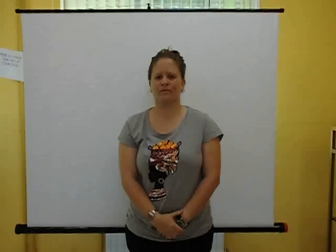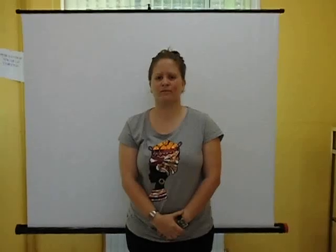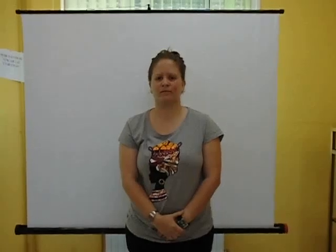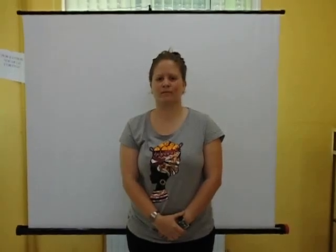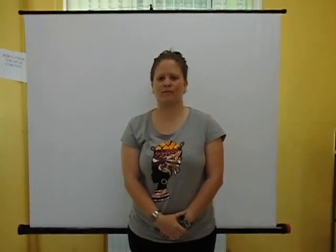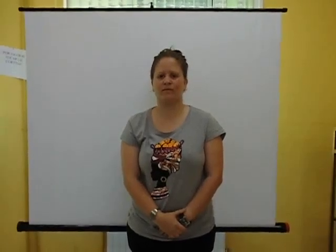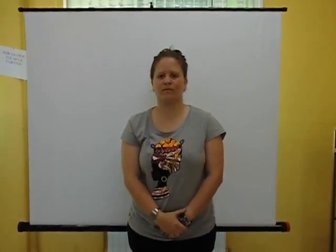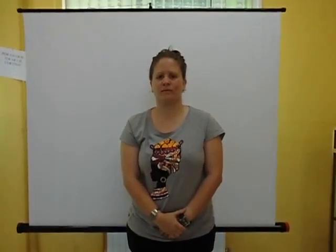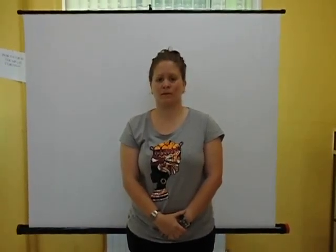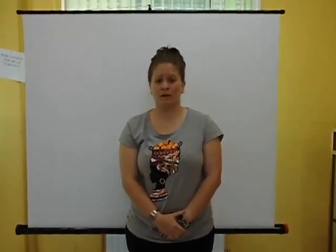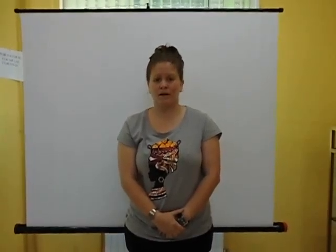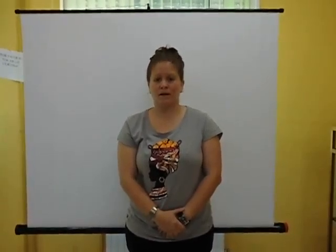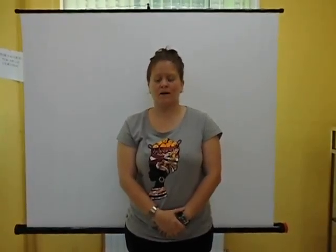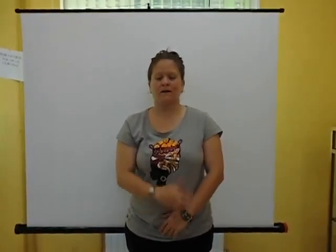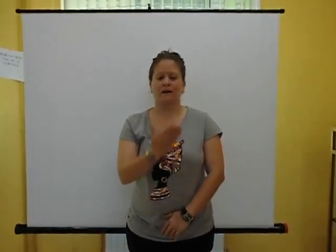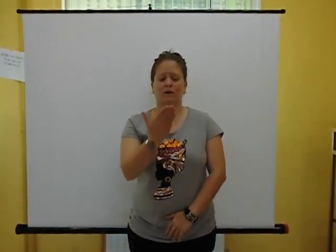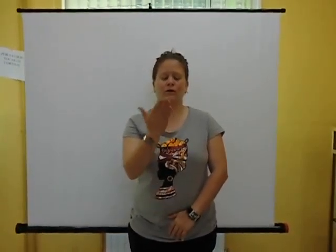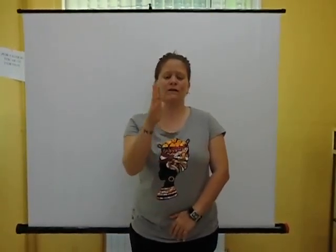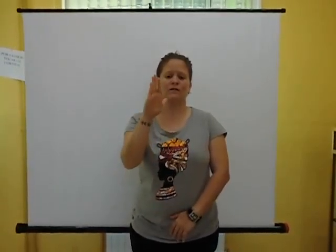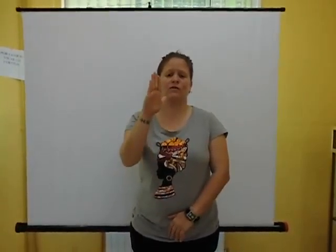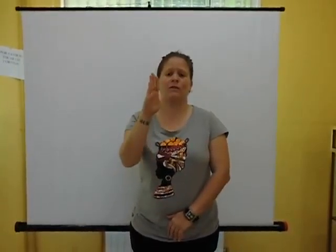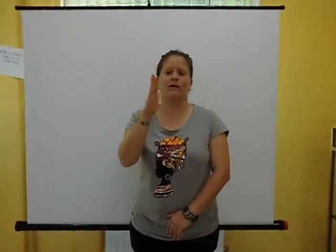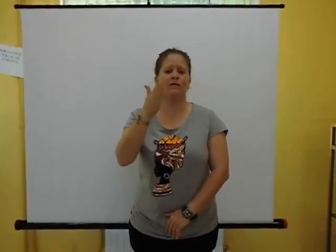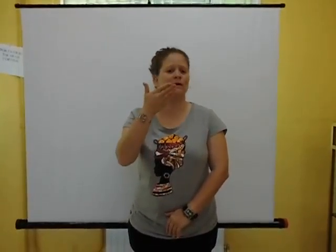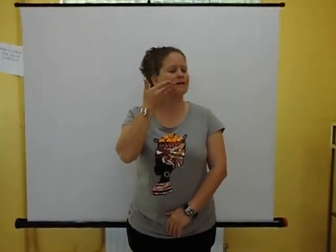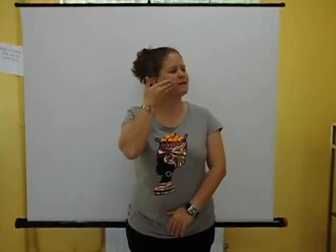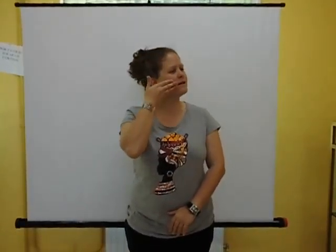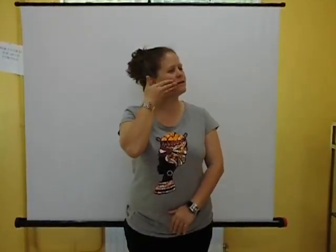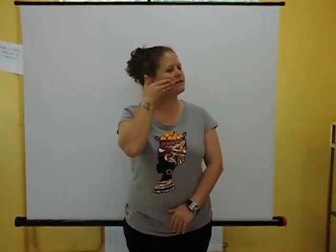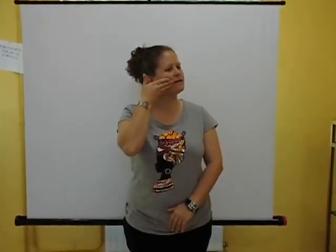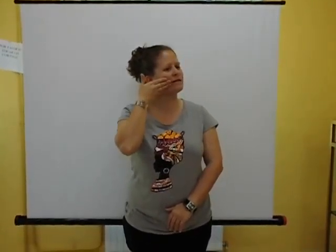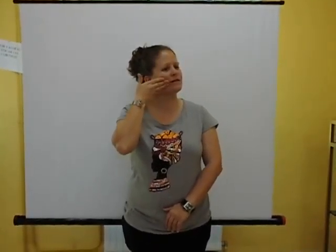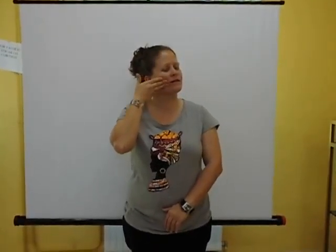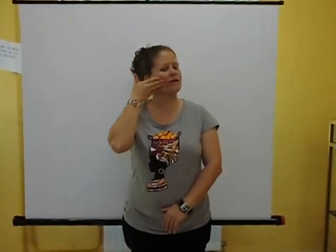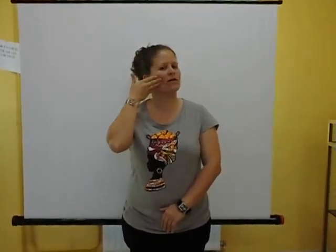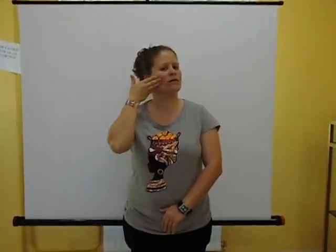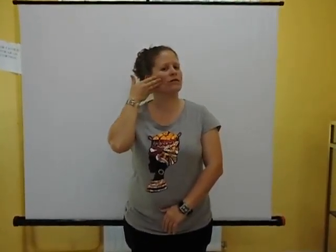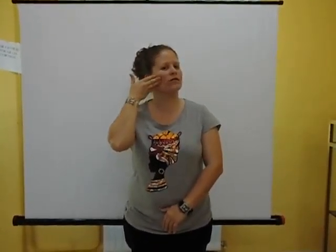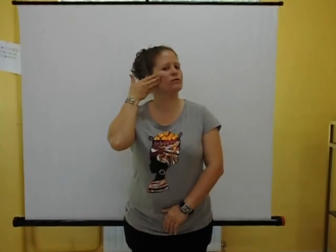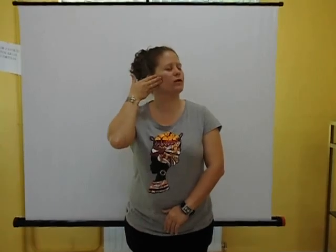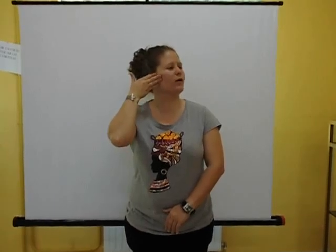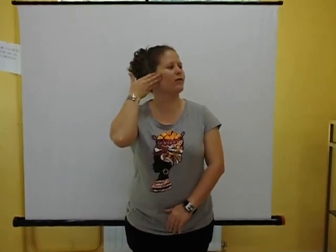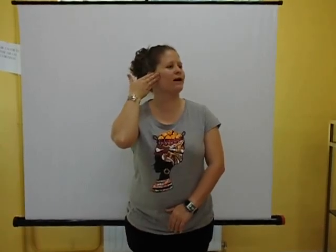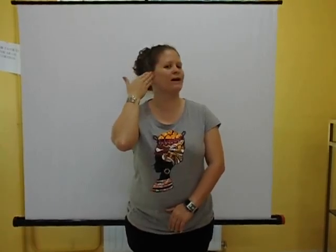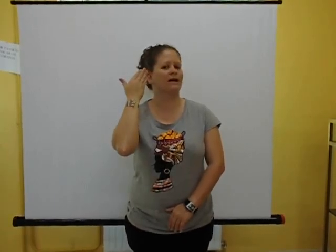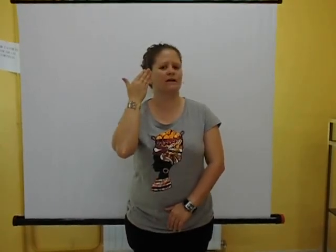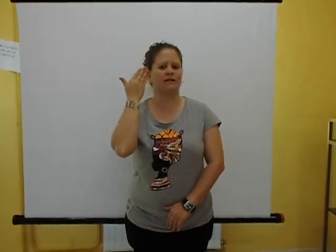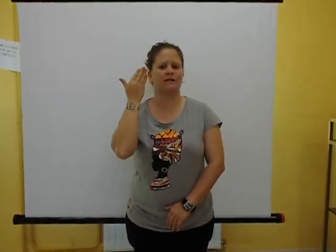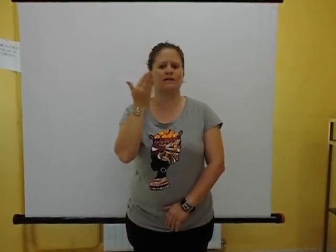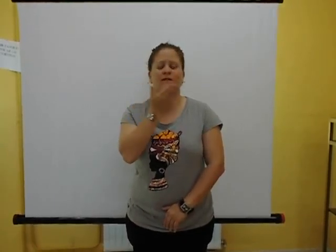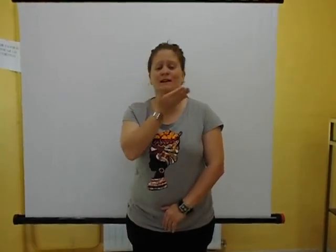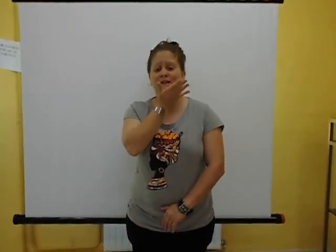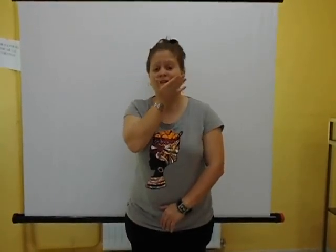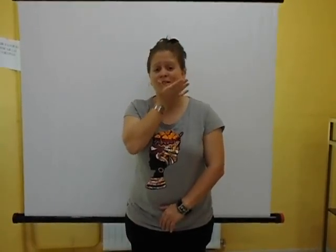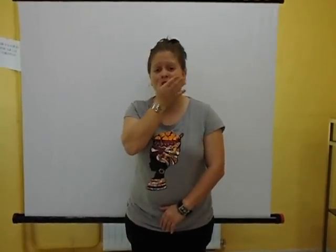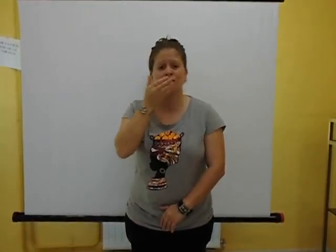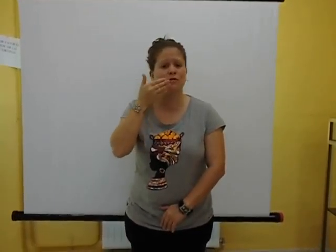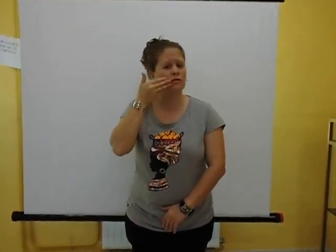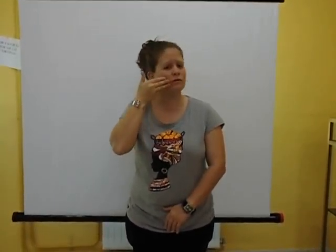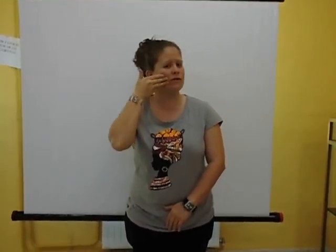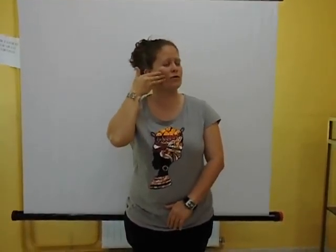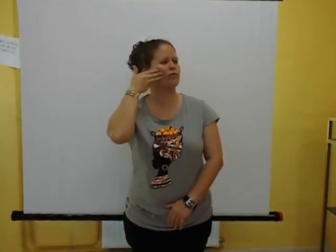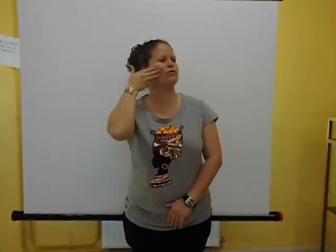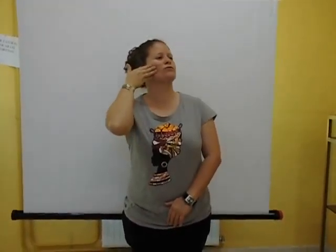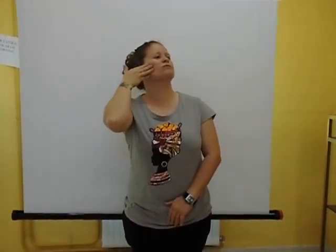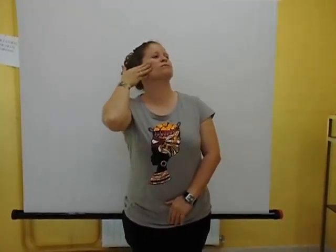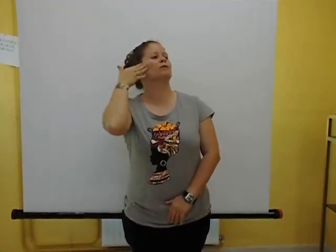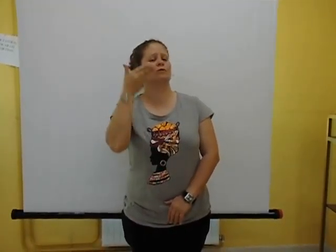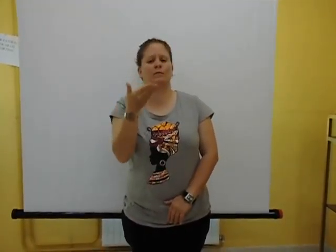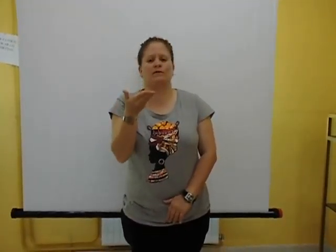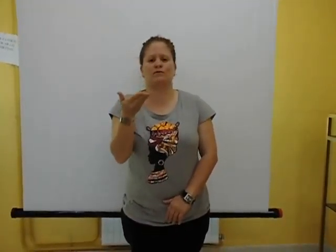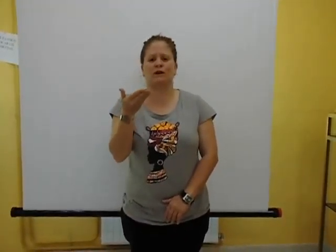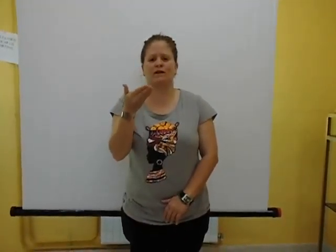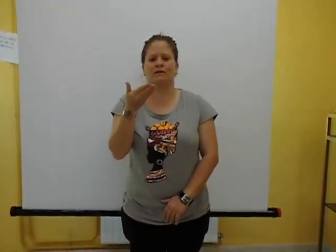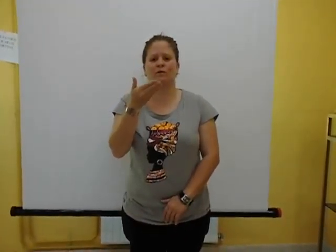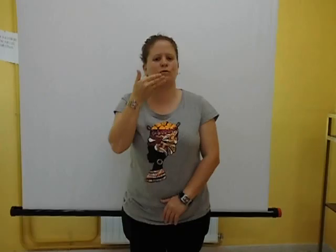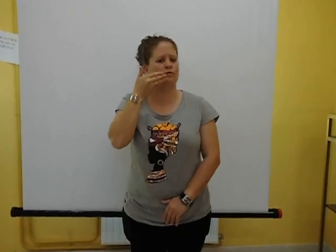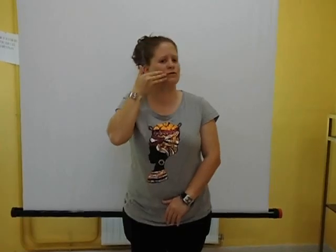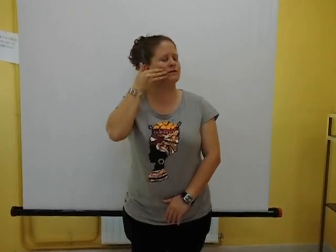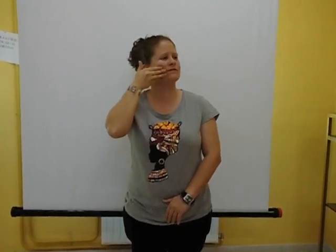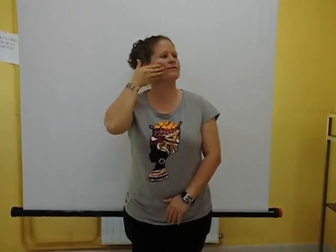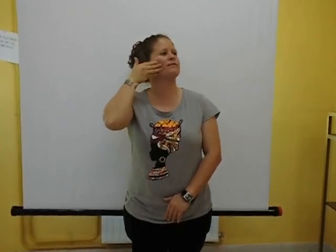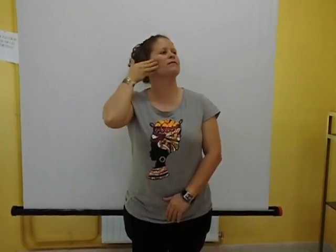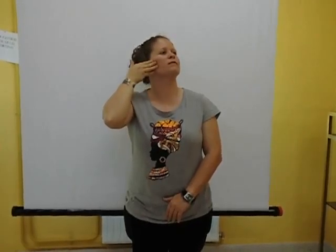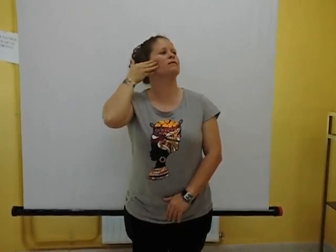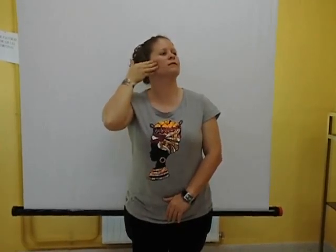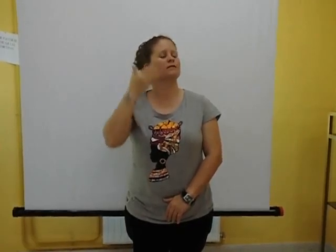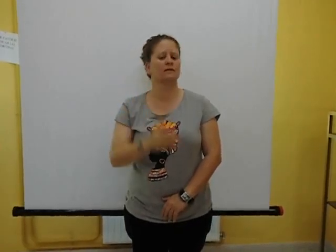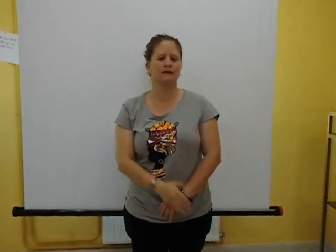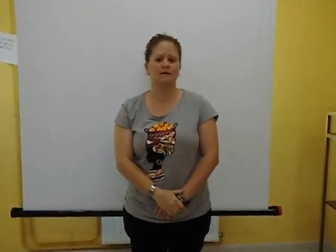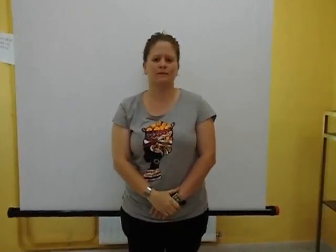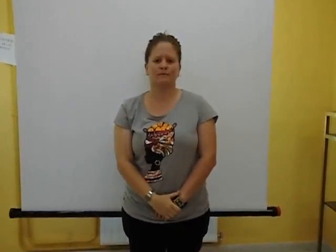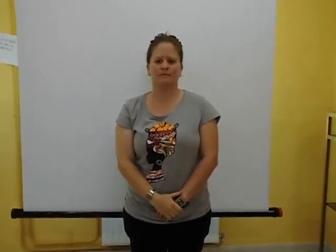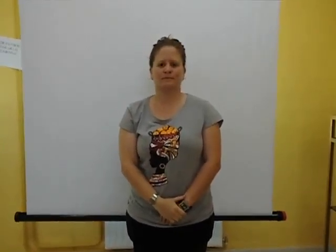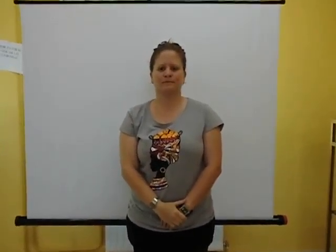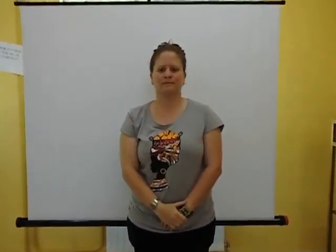Scar